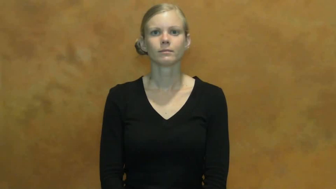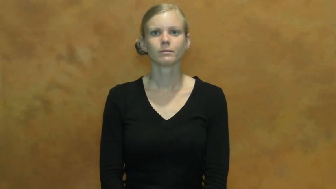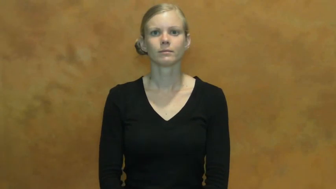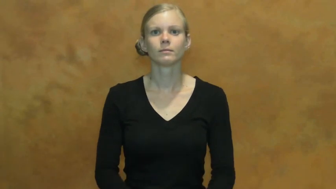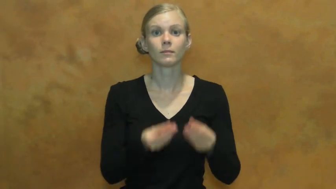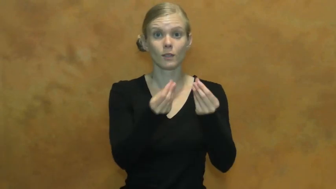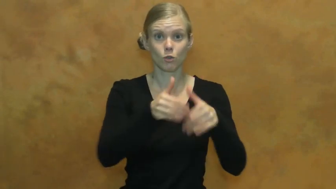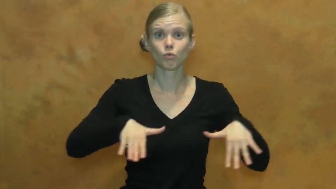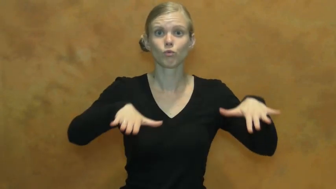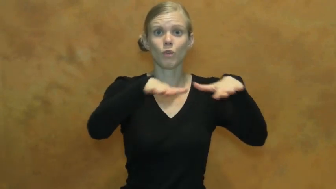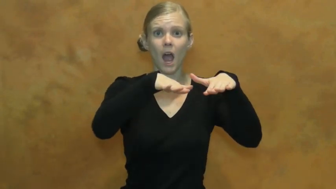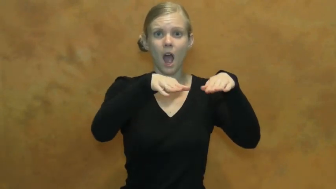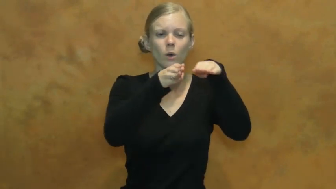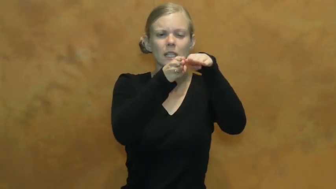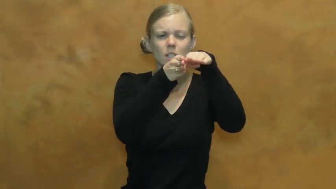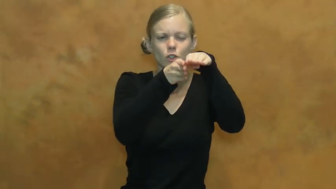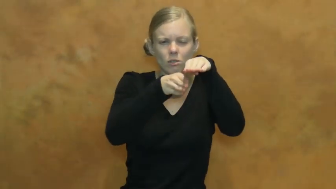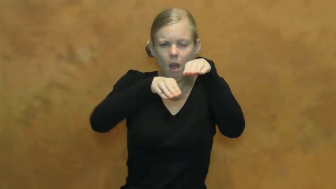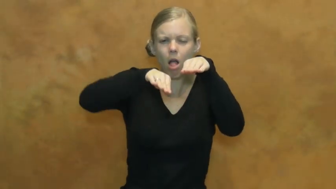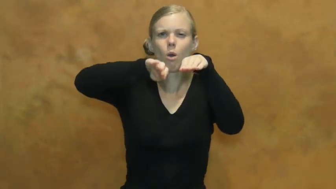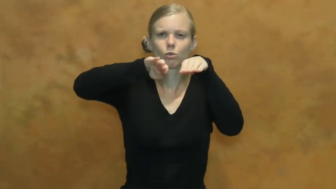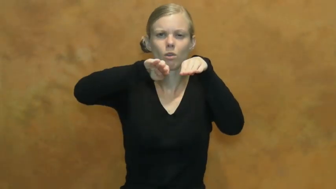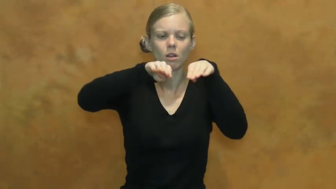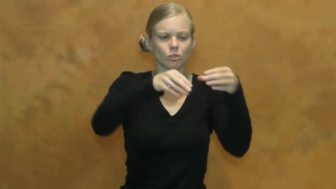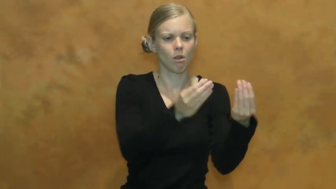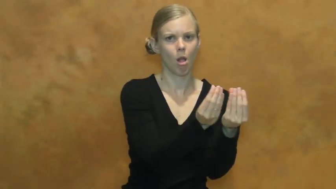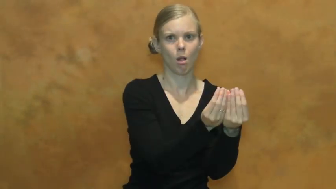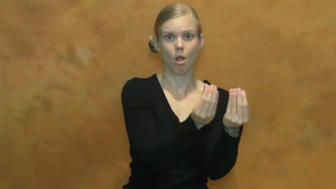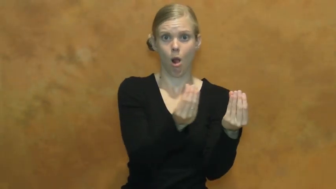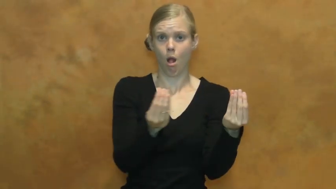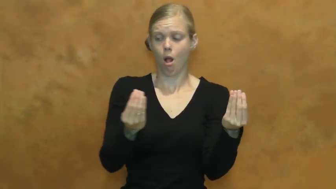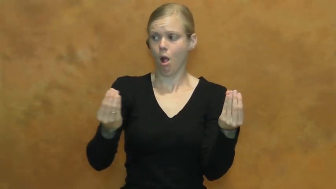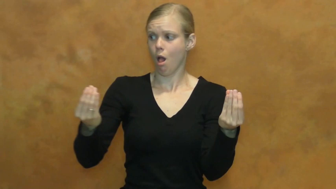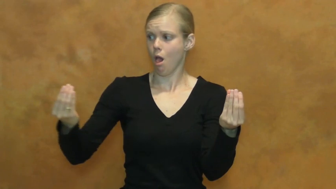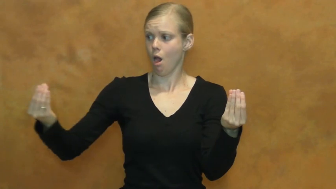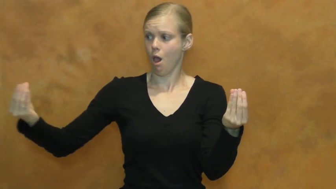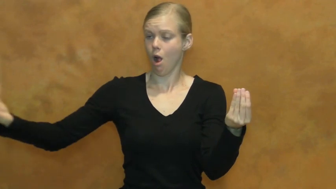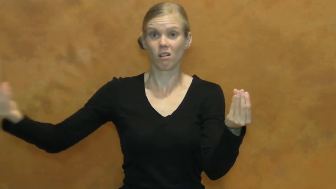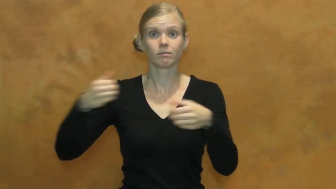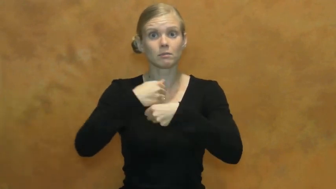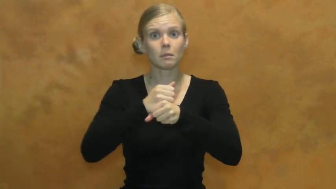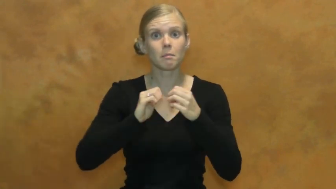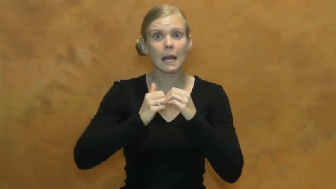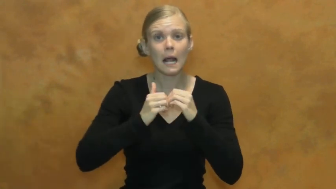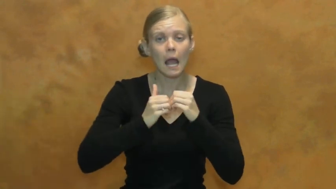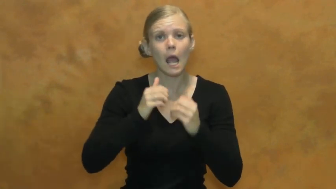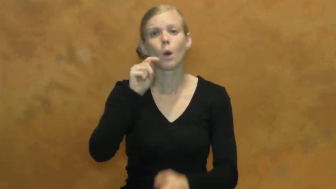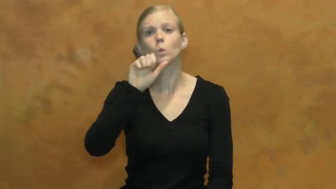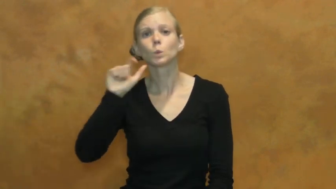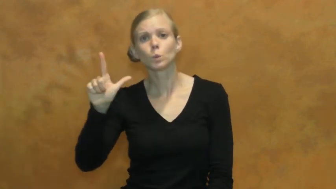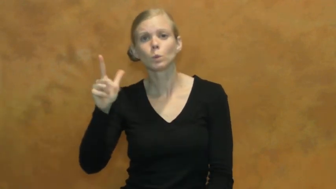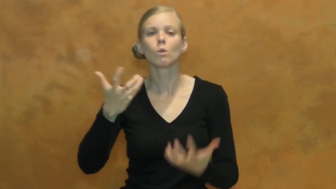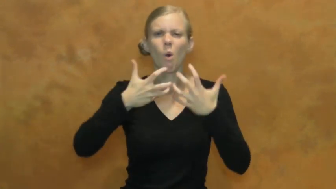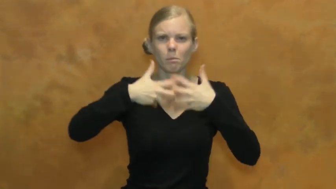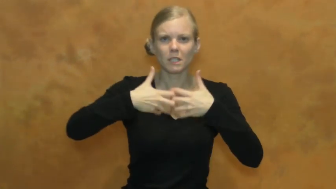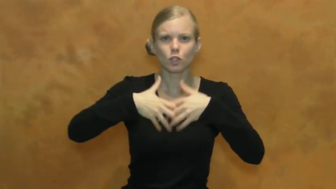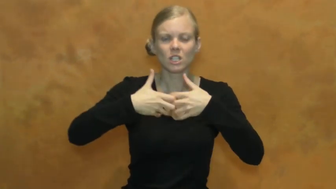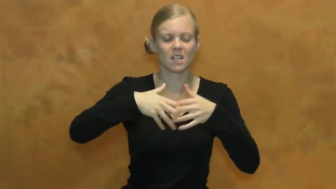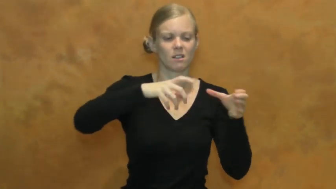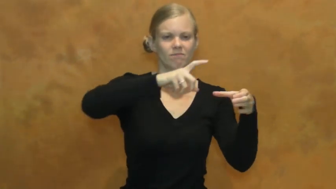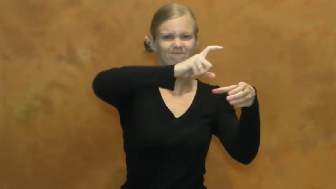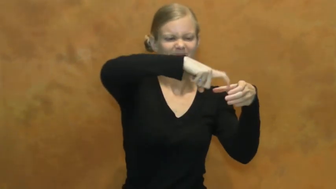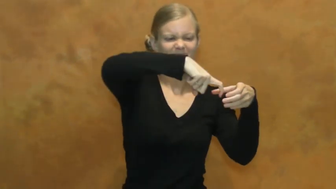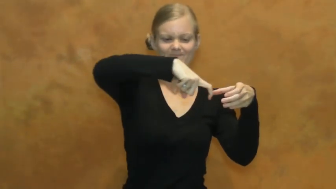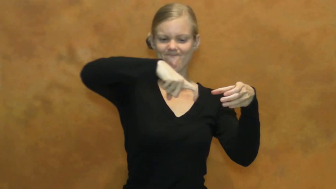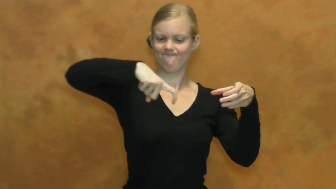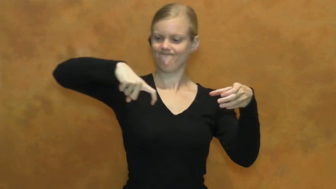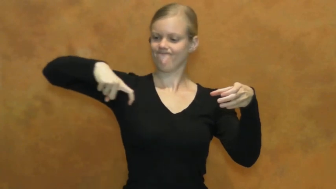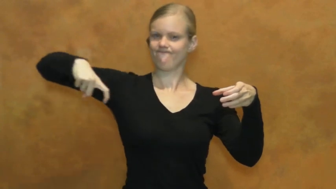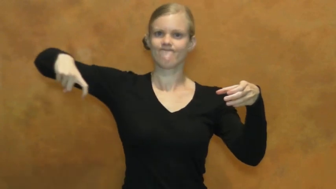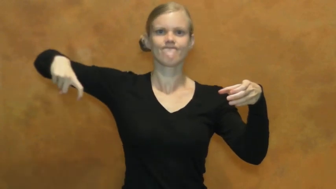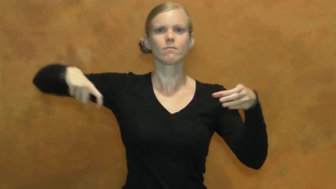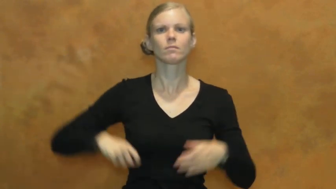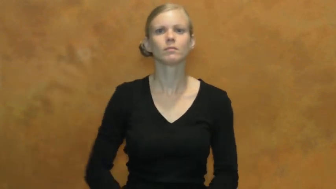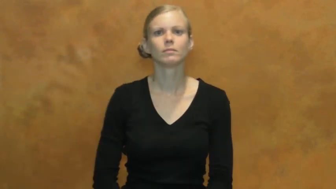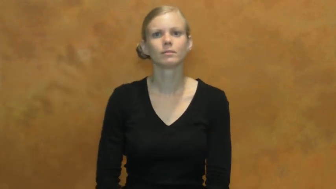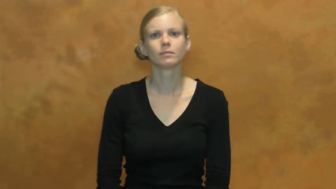furrow